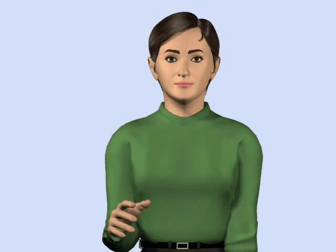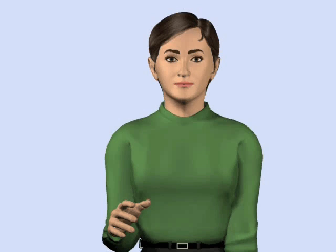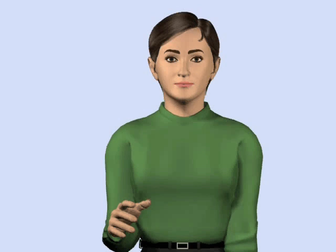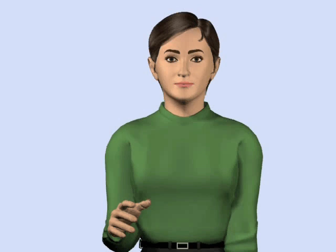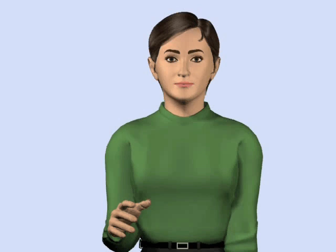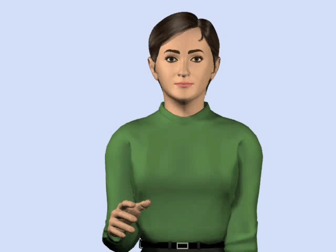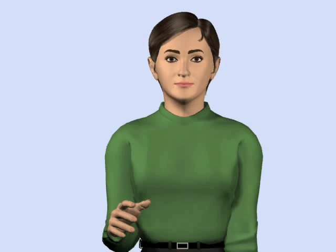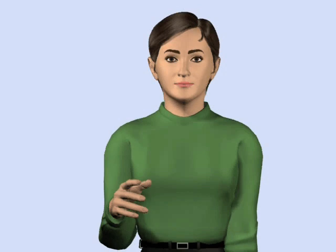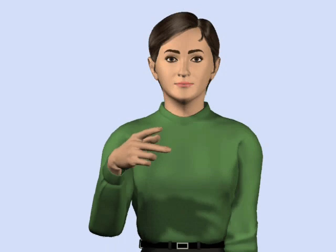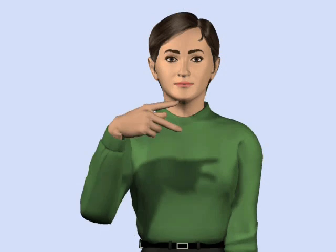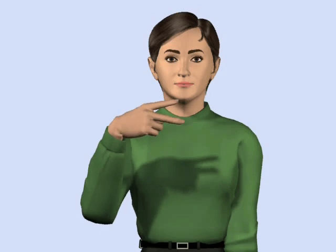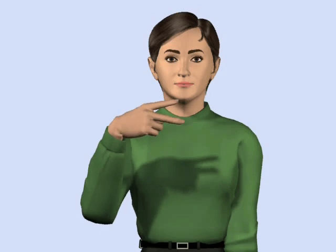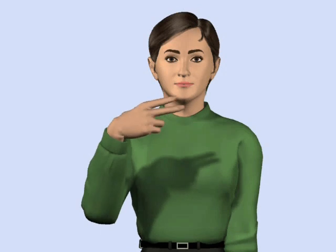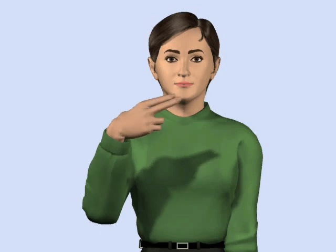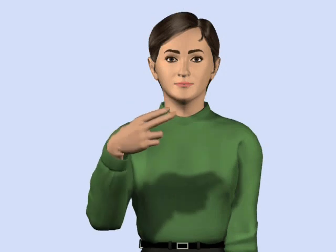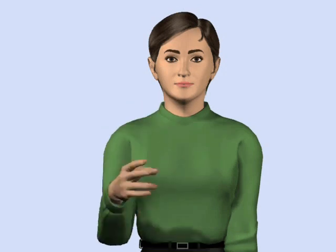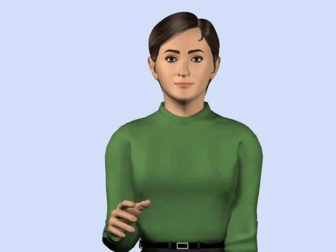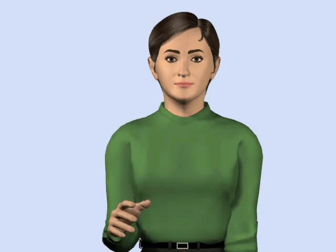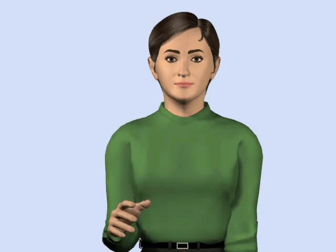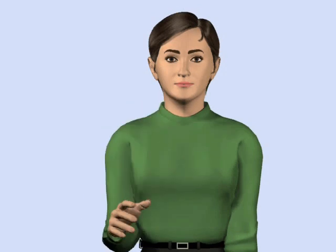Pearl Harbor,HI,Port Huron,MI